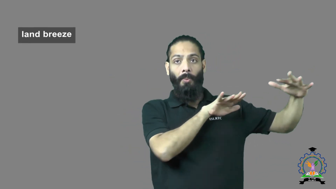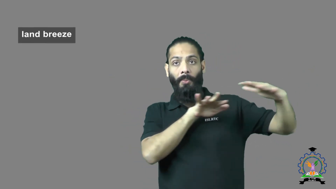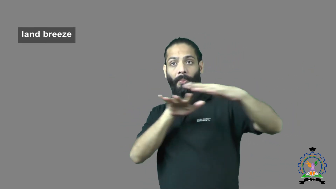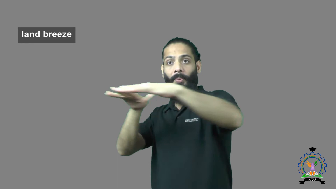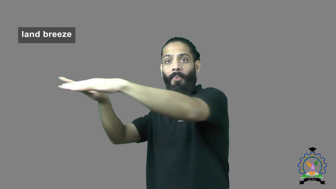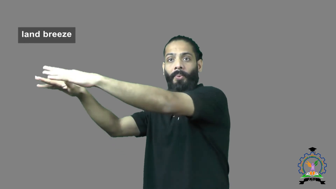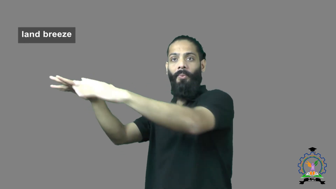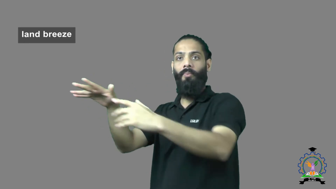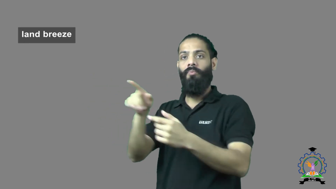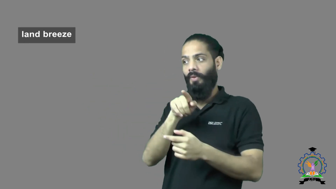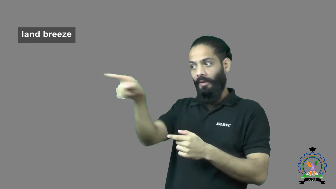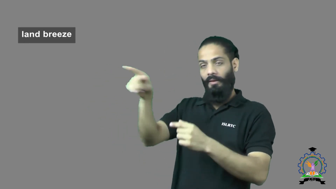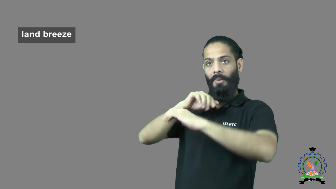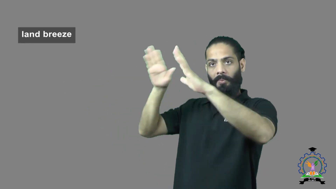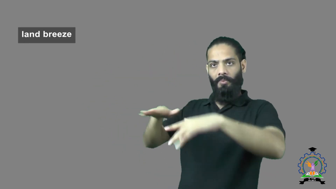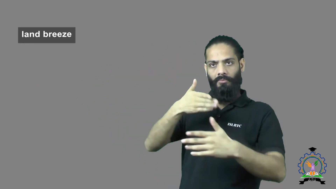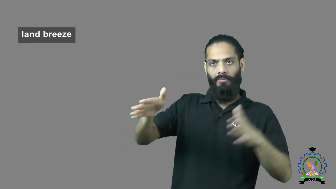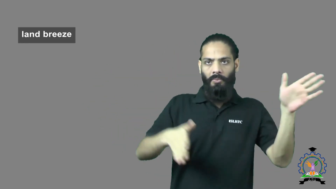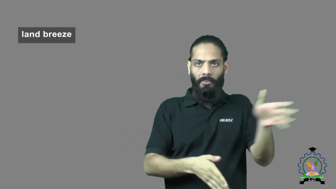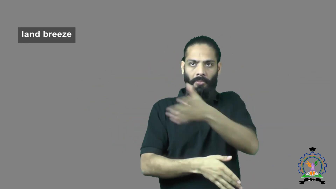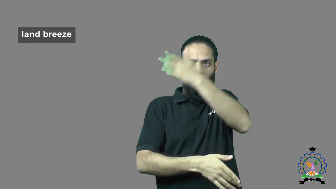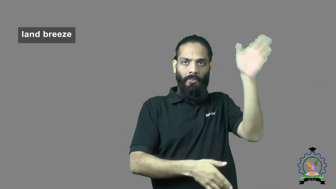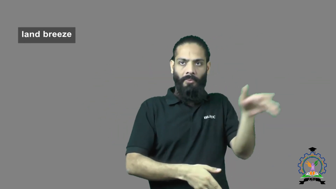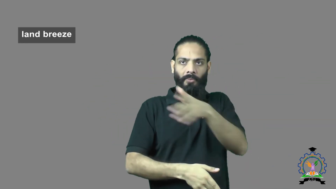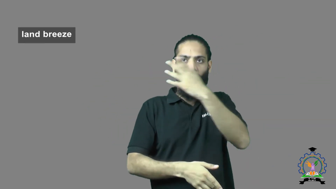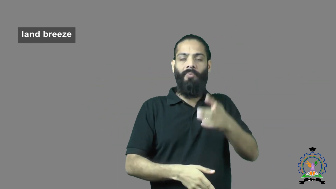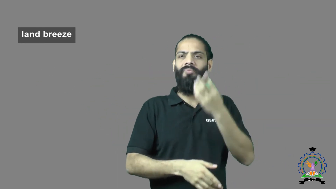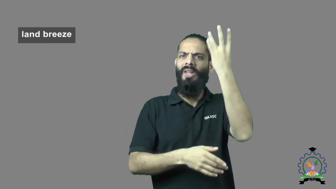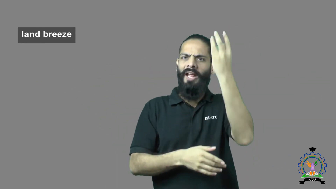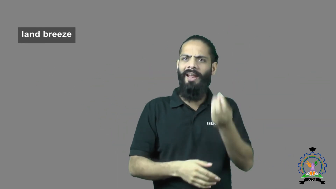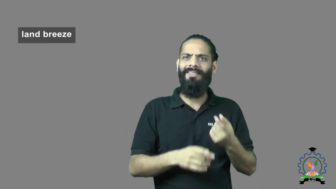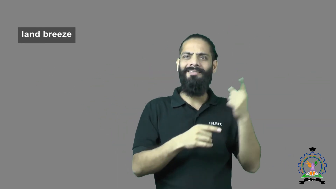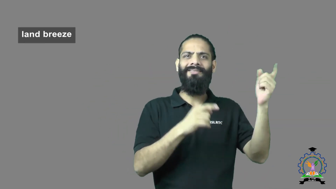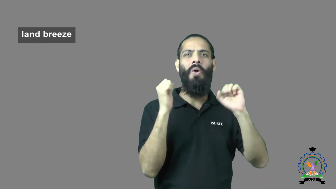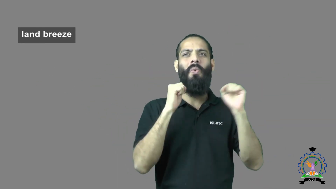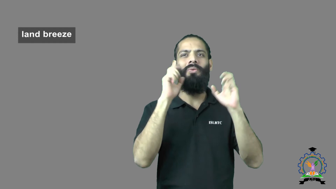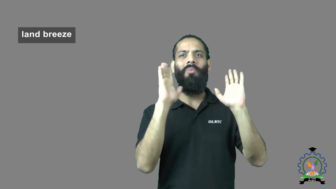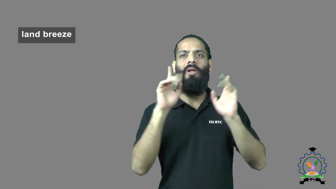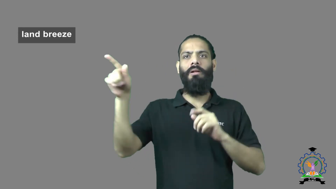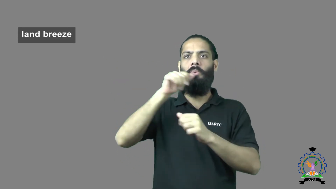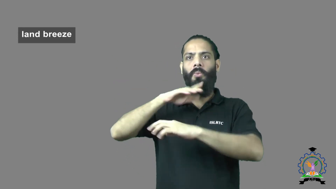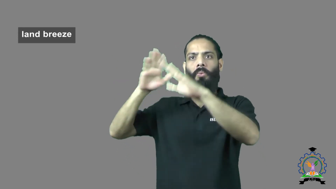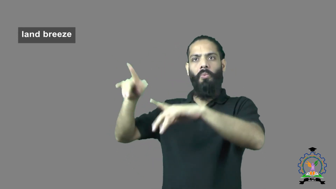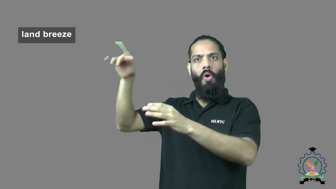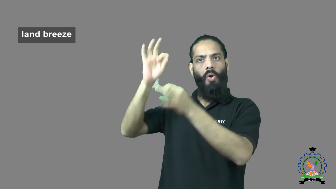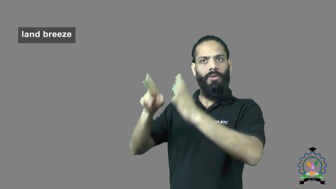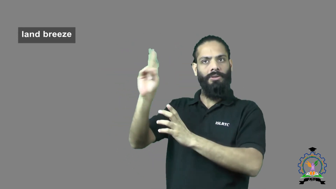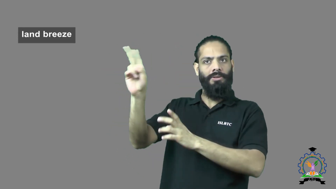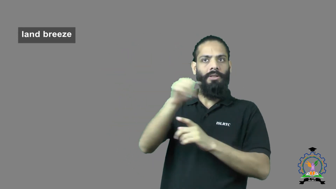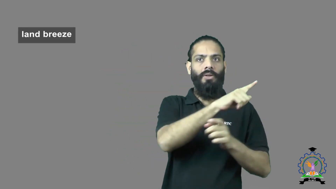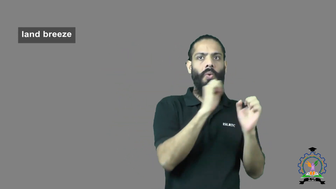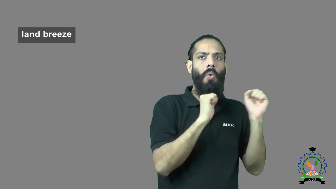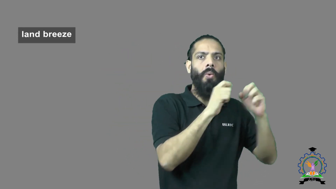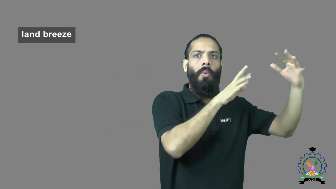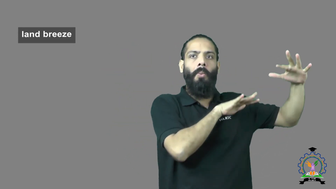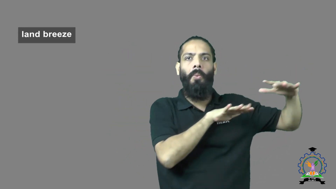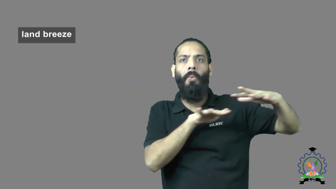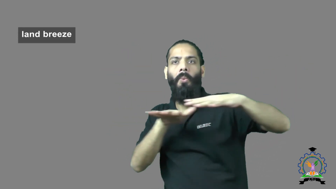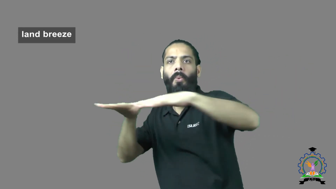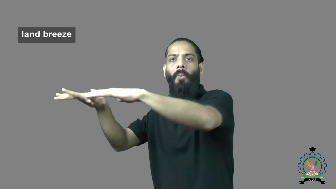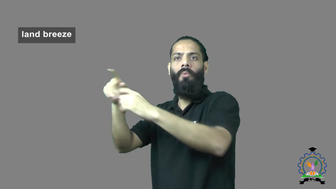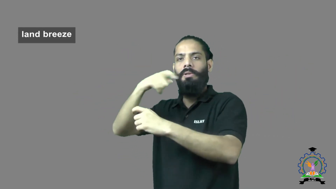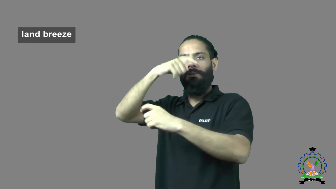land breeze